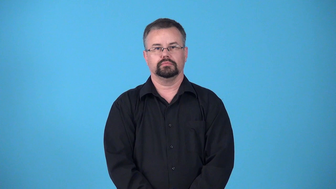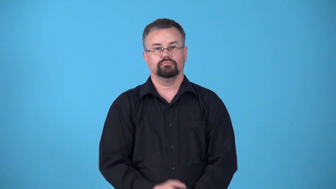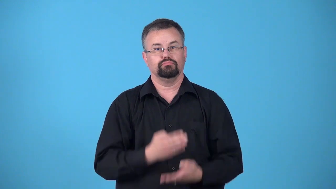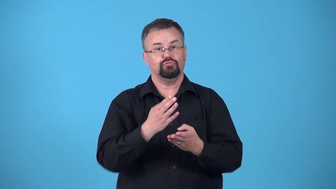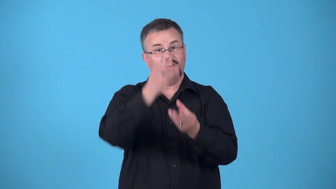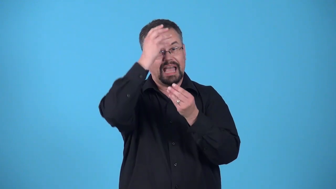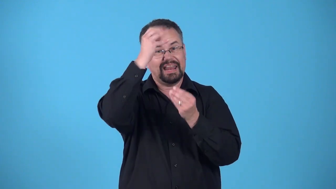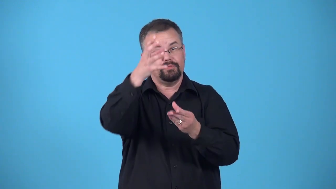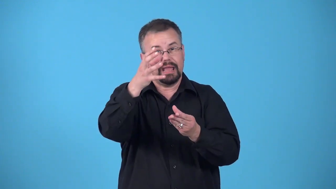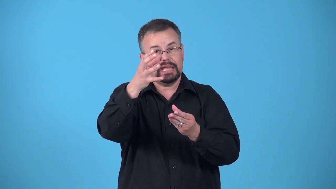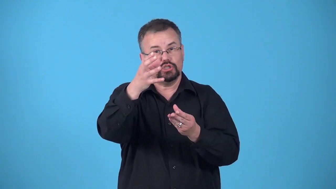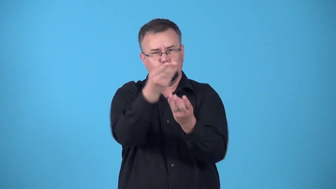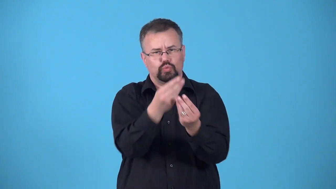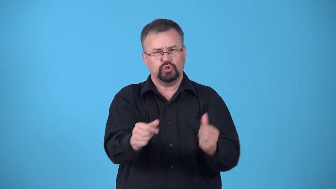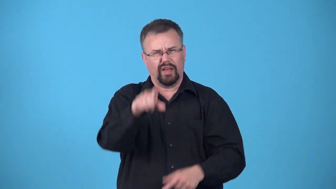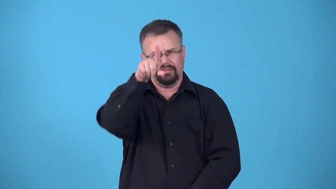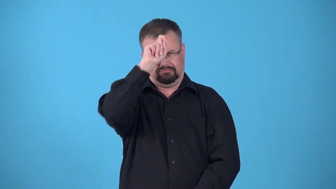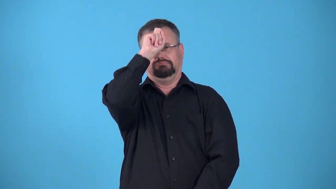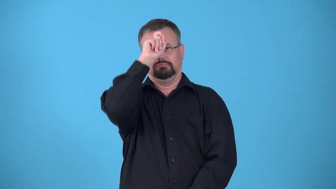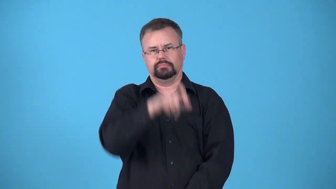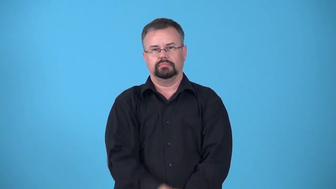shed some light on,shed light on